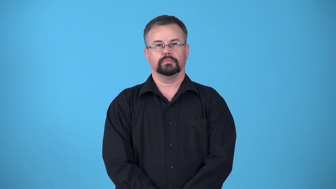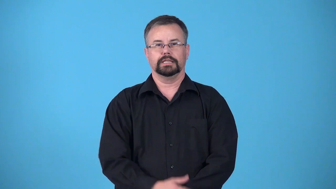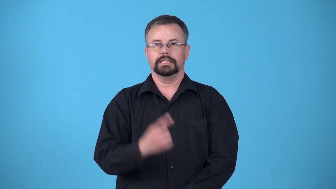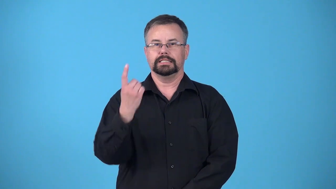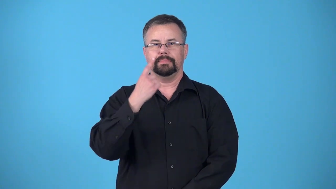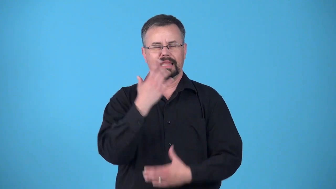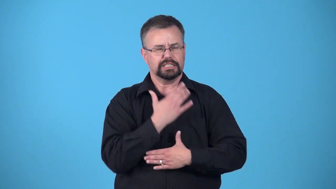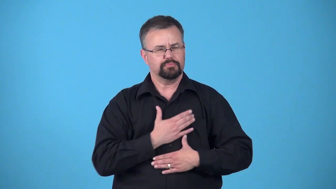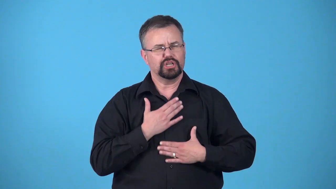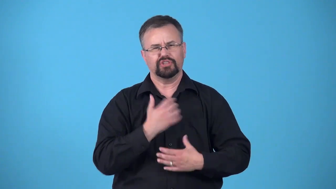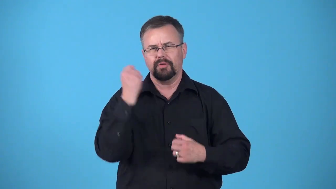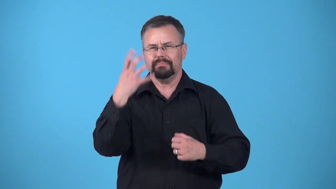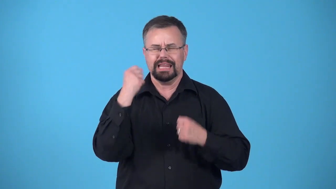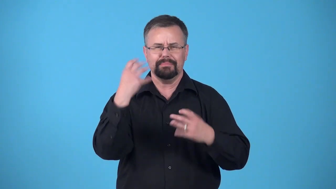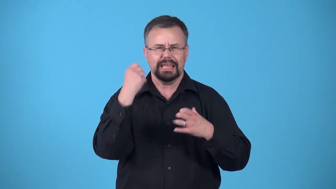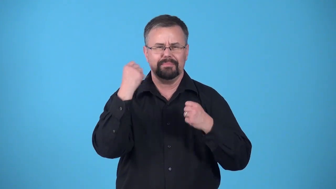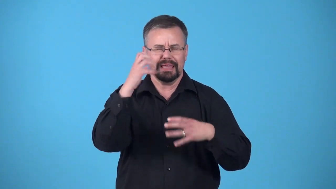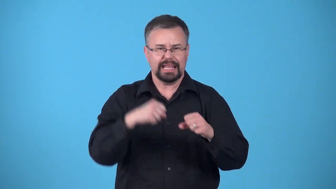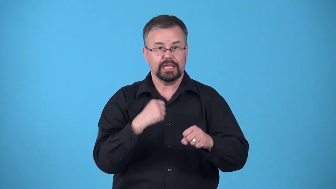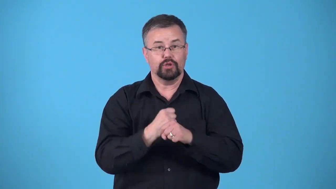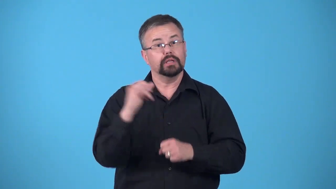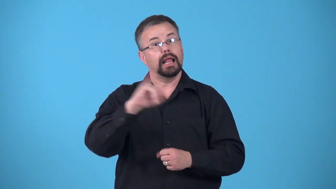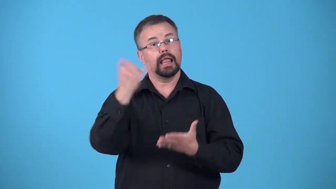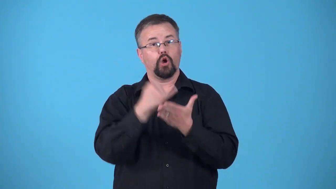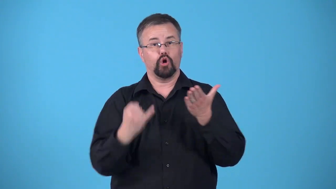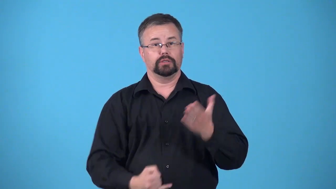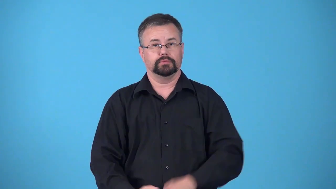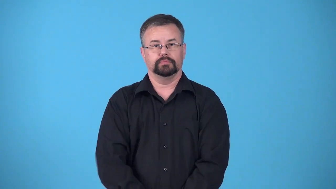stand the test of time